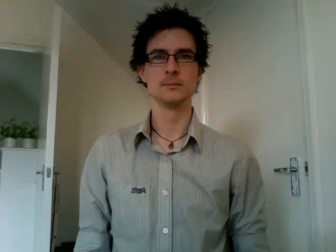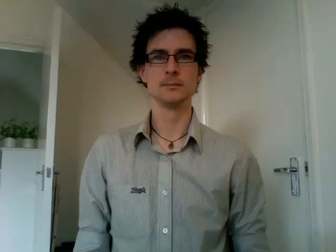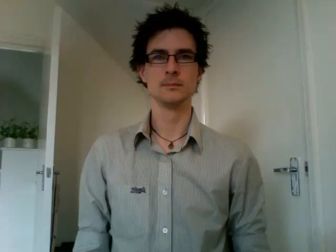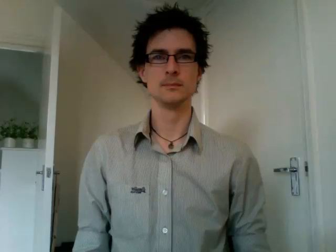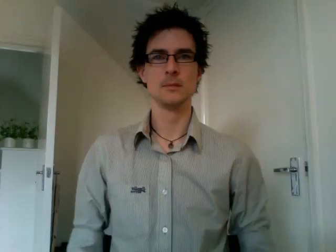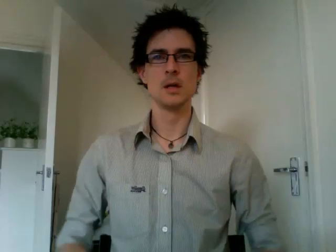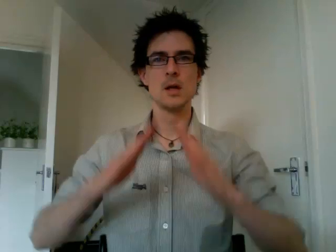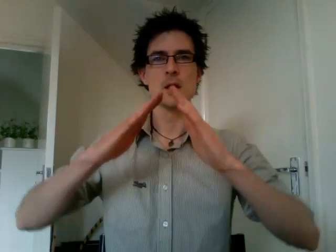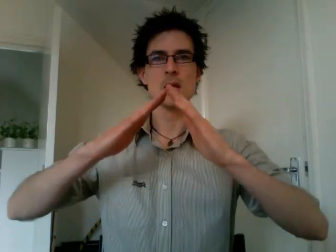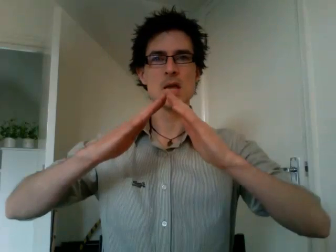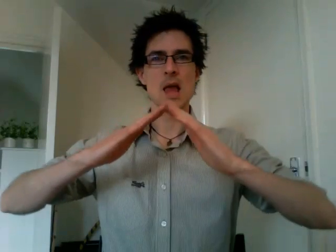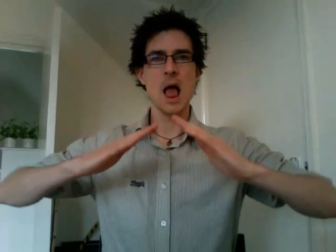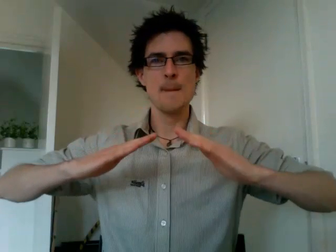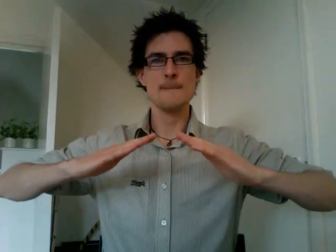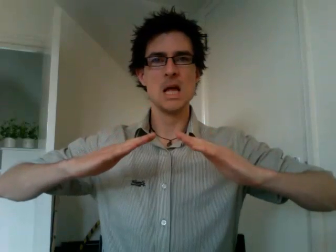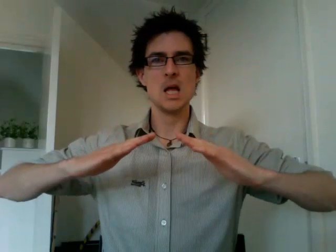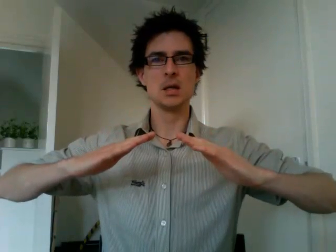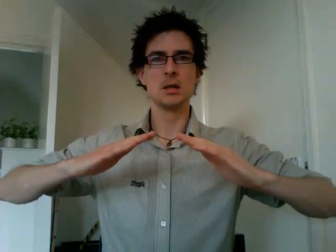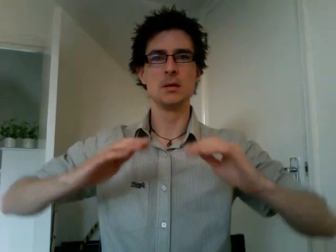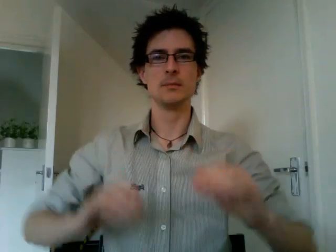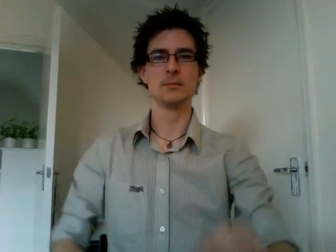camping